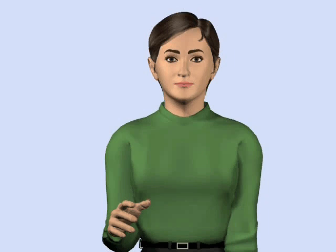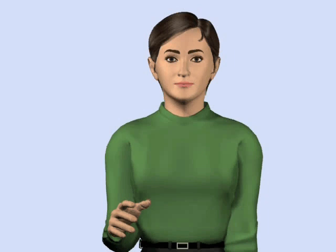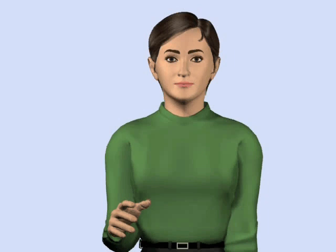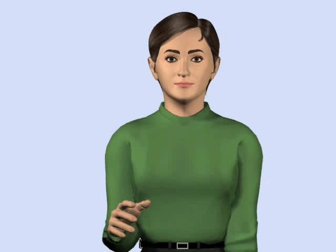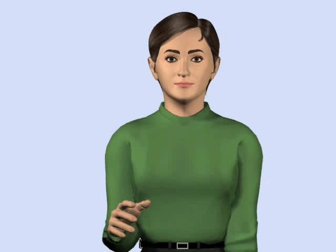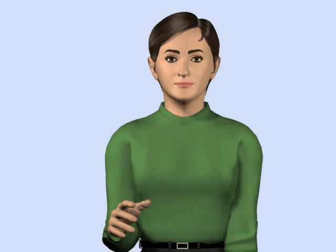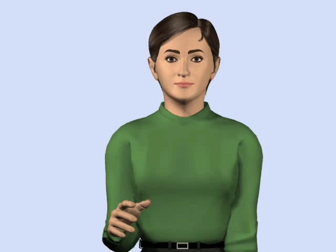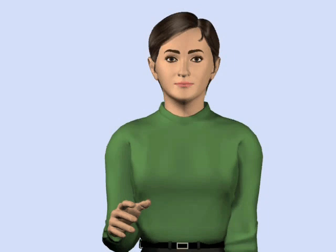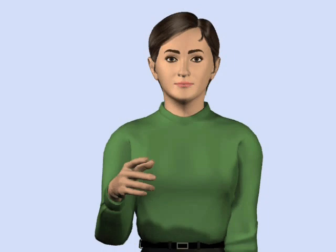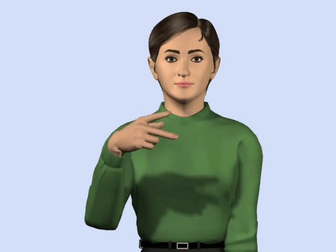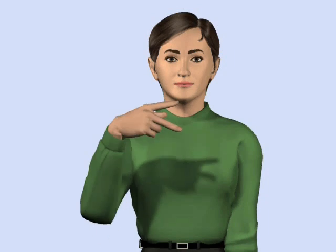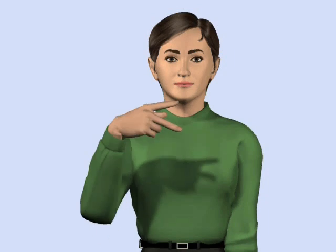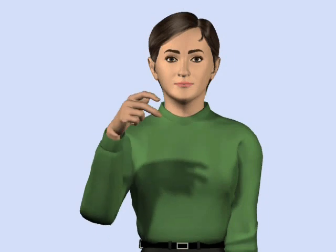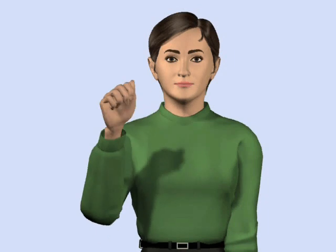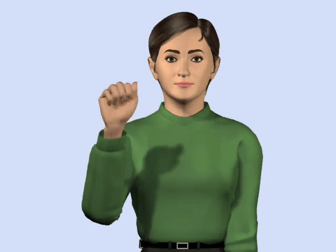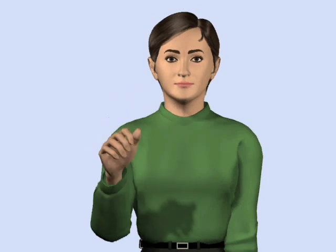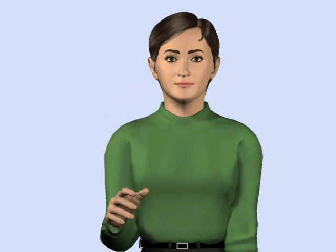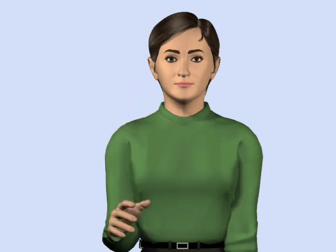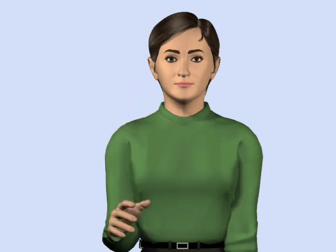Port Arthur